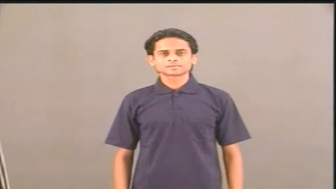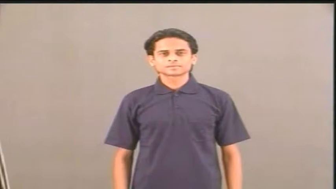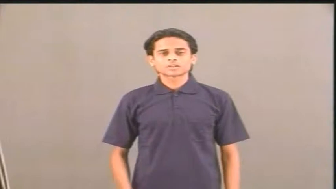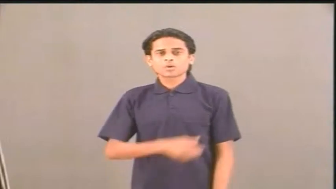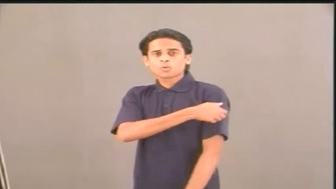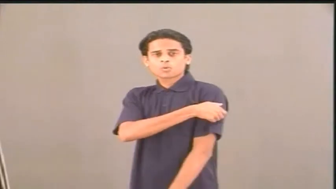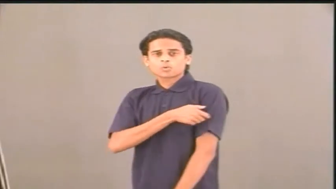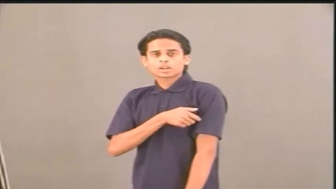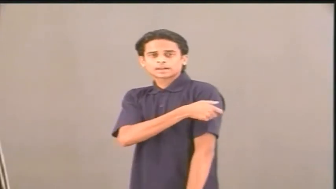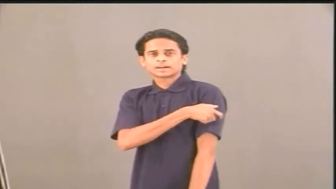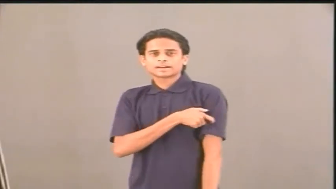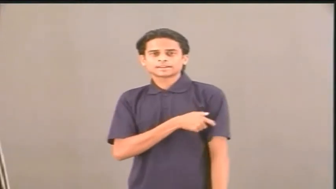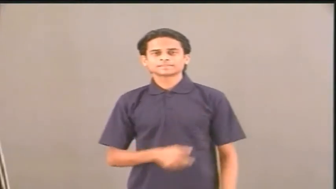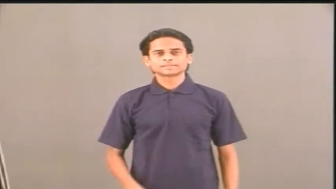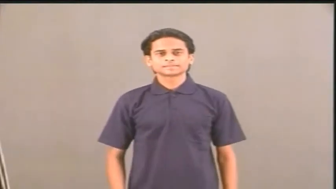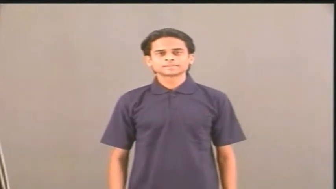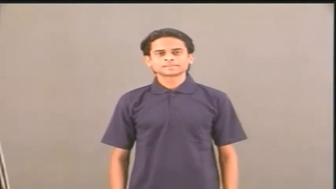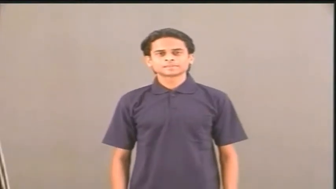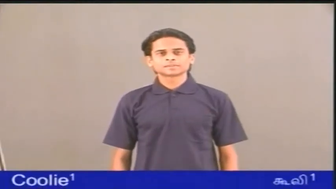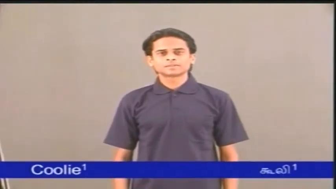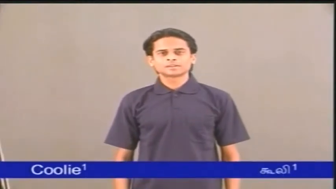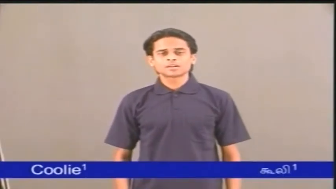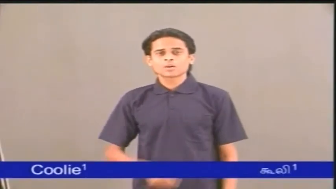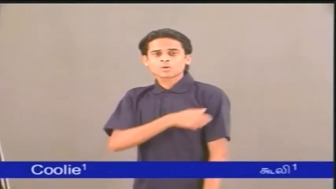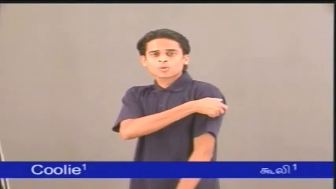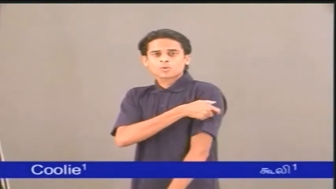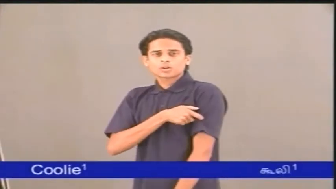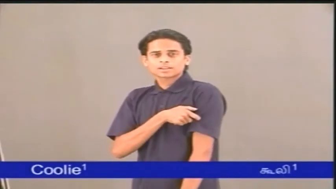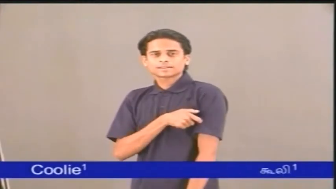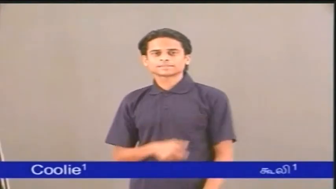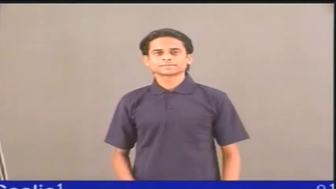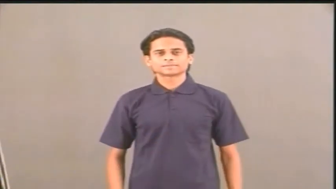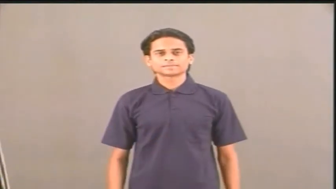coolie